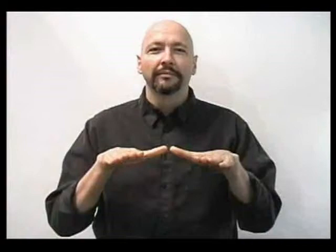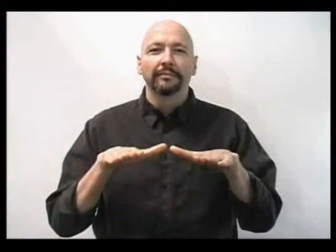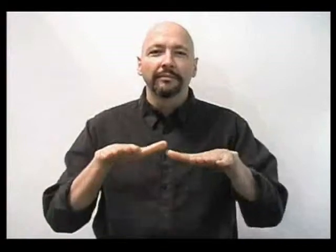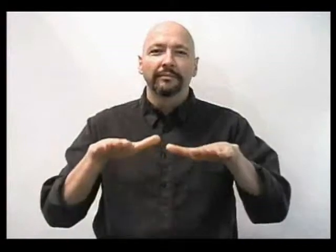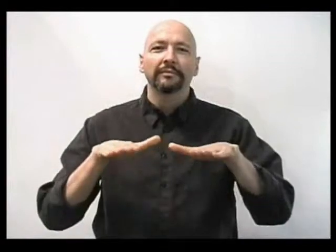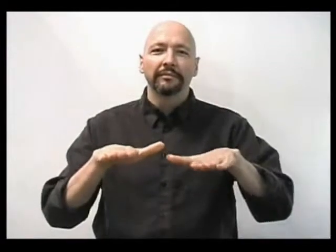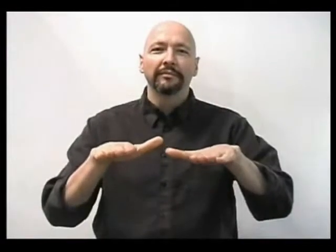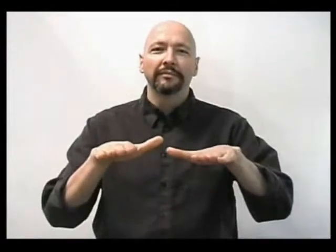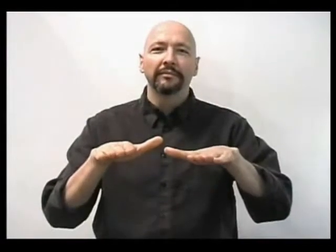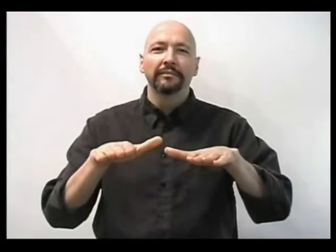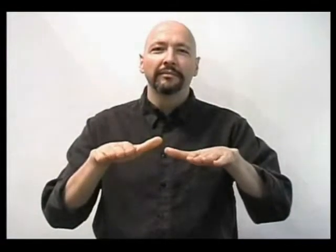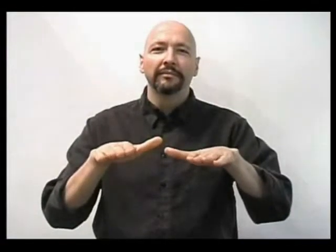SEW (BY MACHINE)